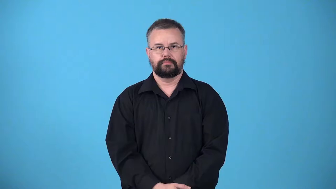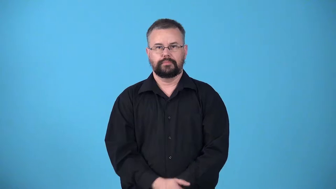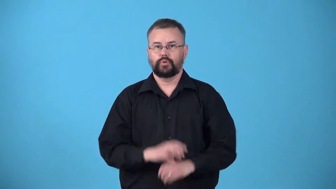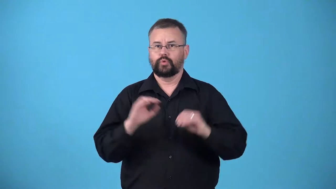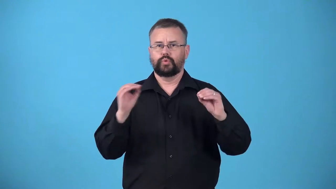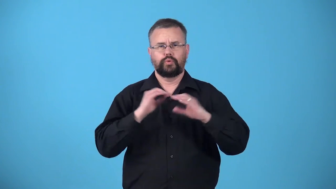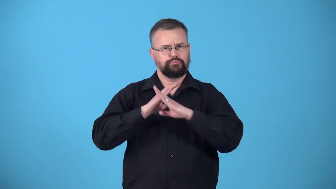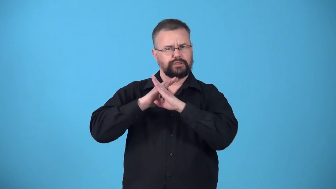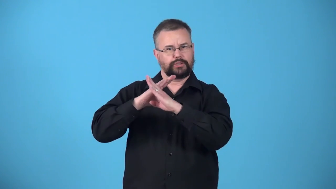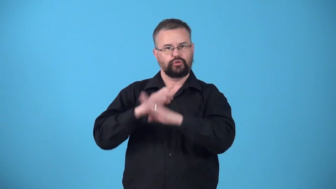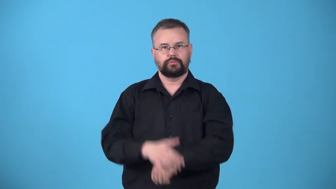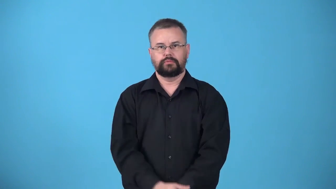unguarded-not guarded